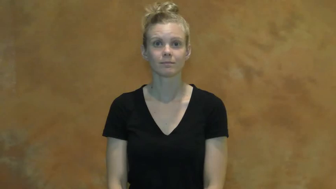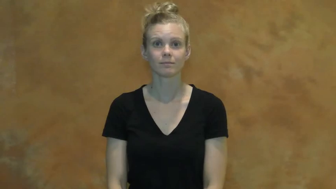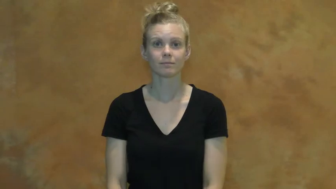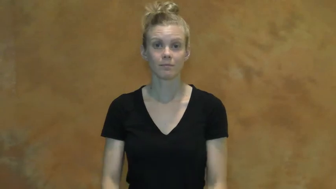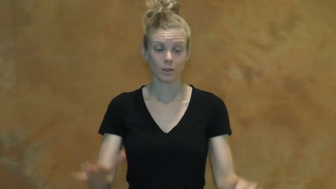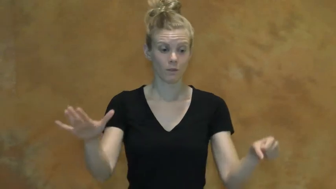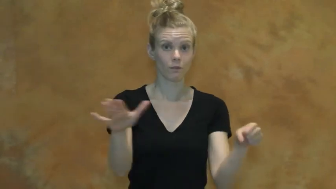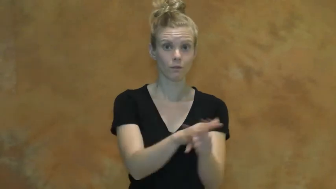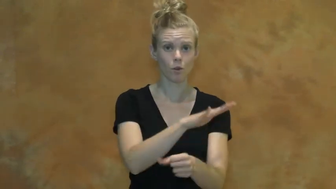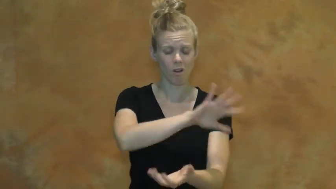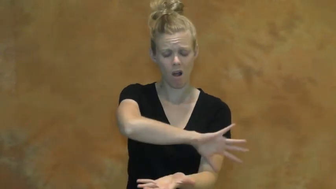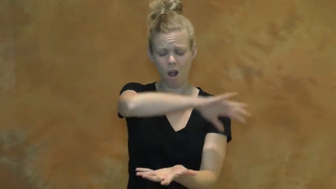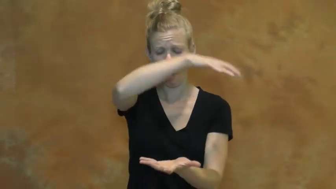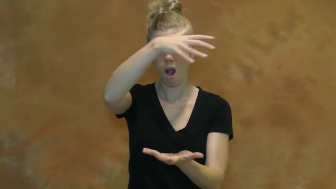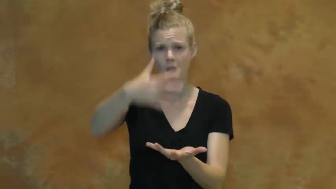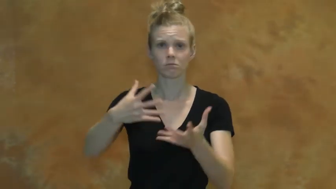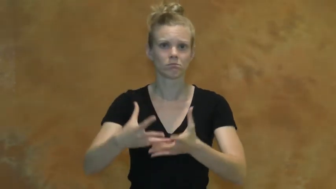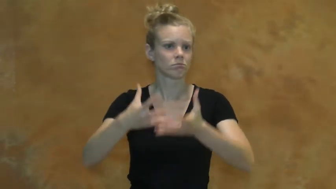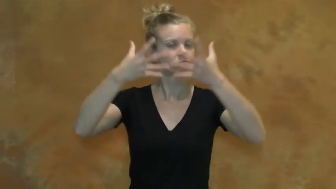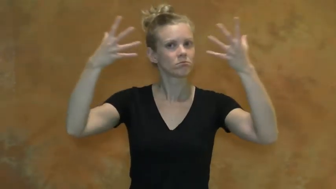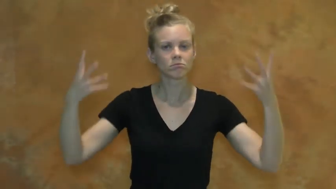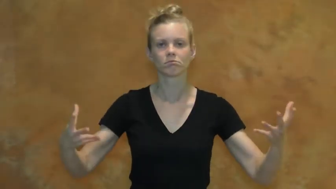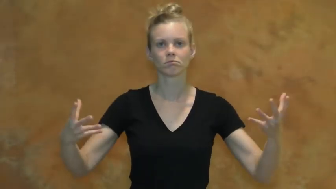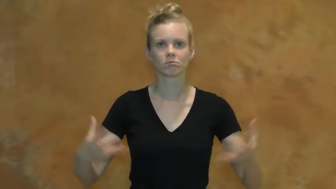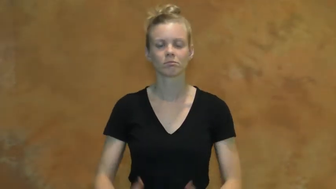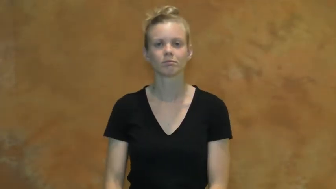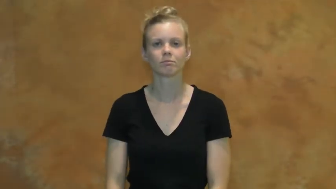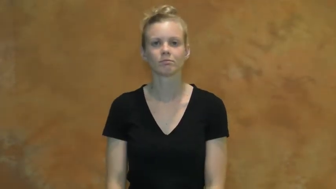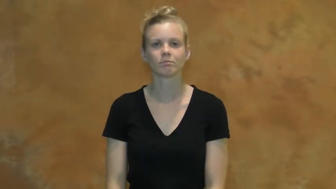plenty